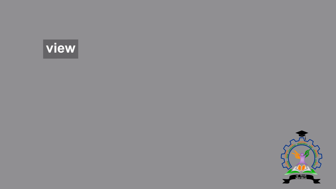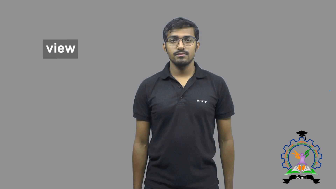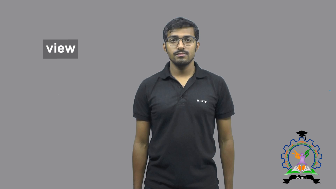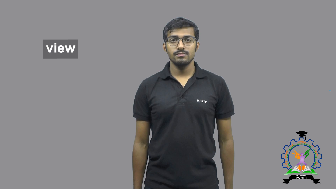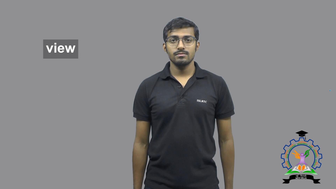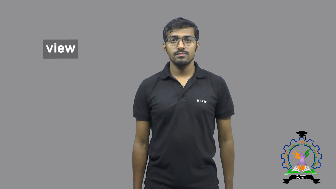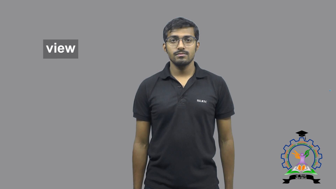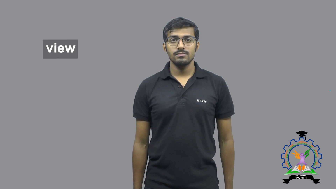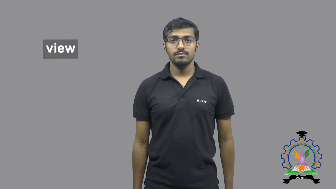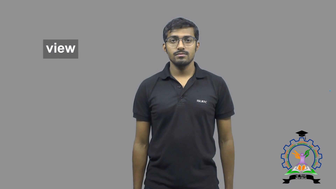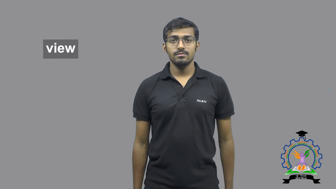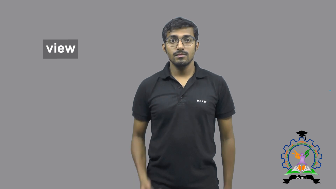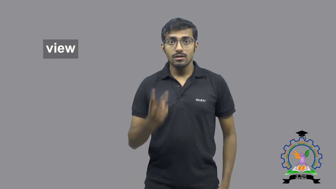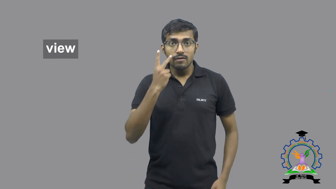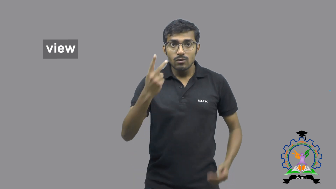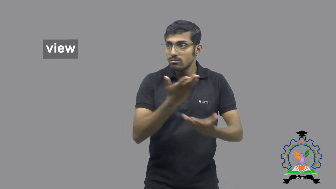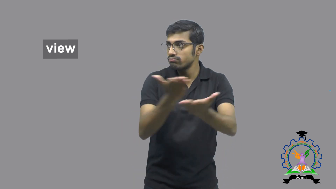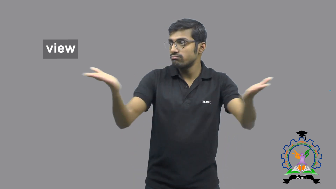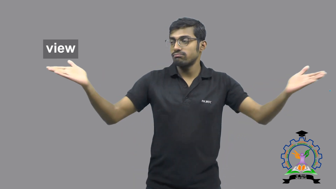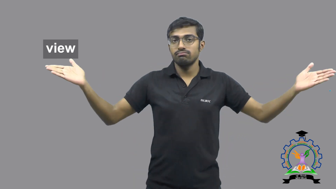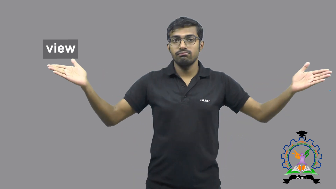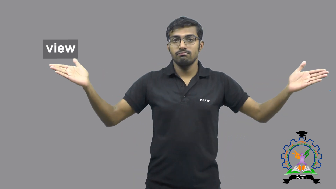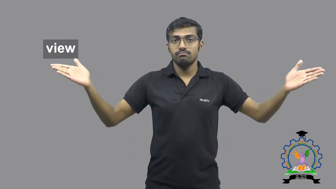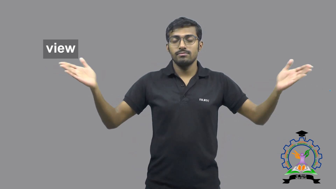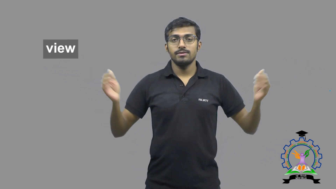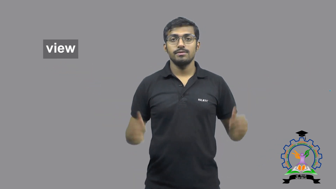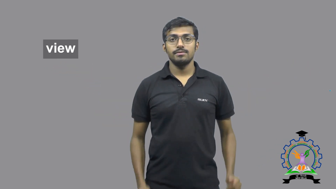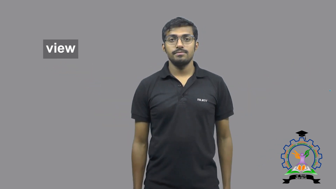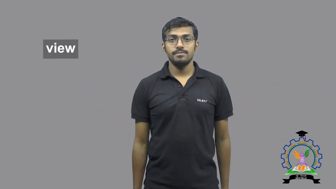view, scene